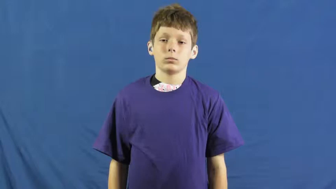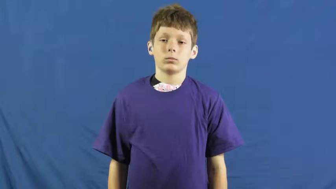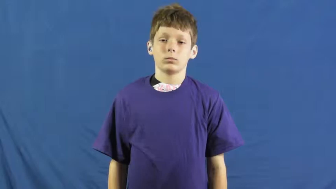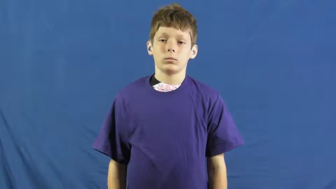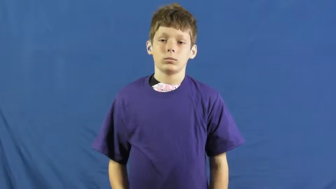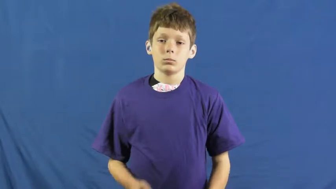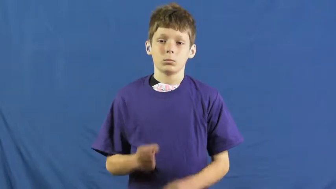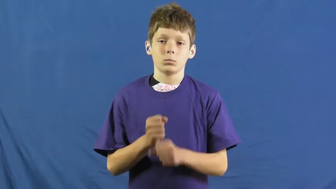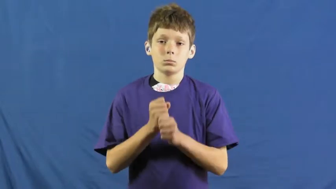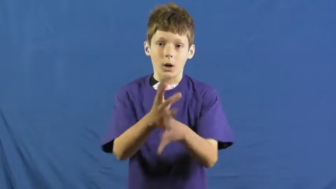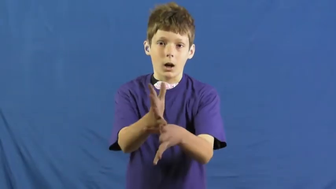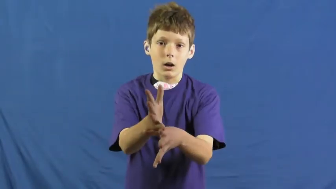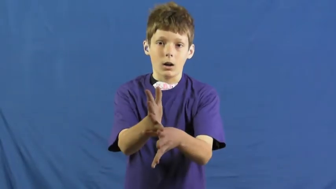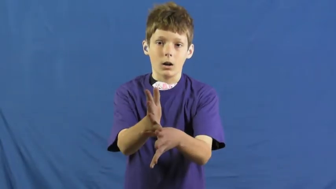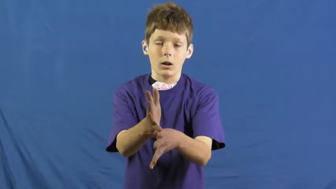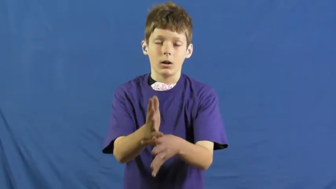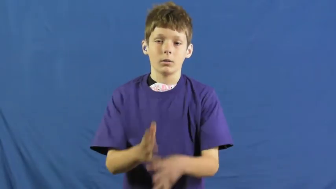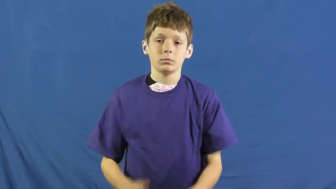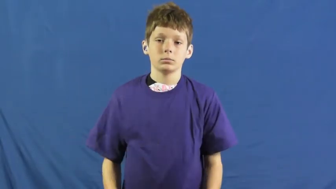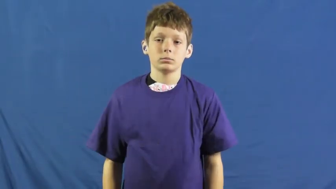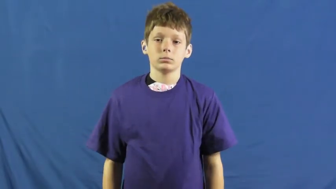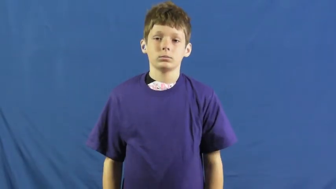upbraid